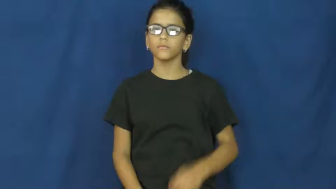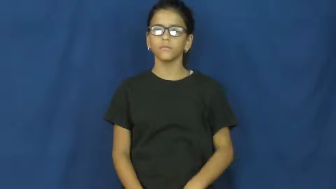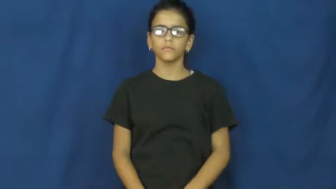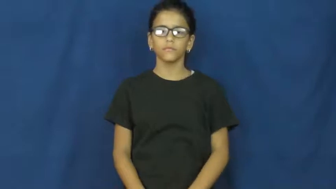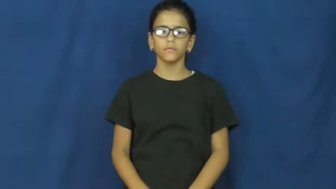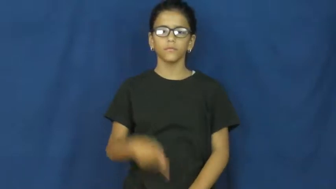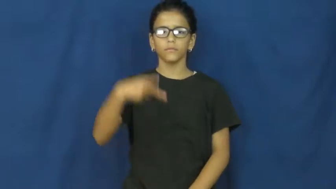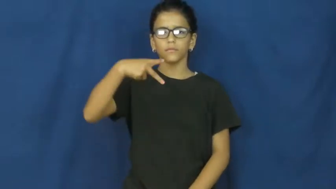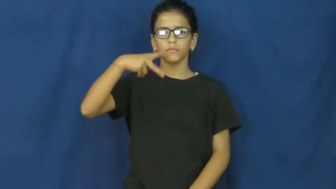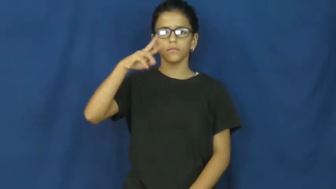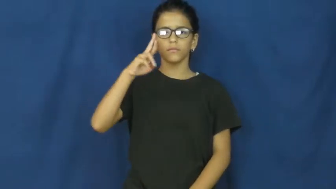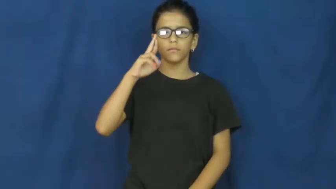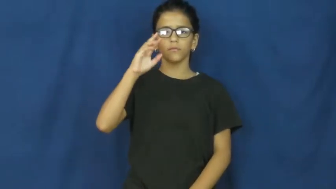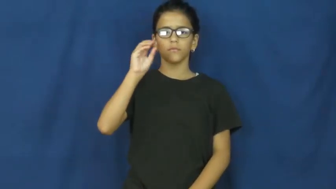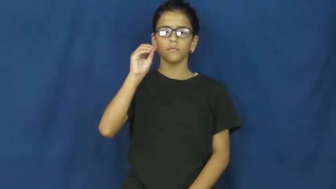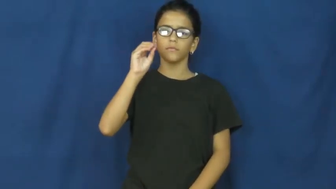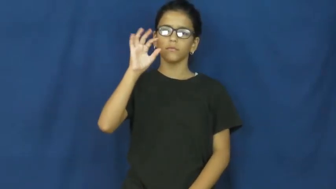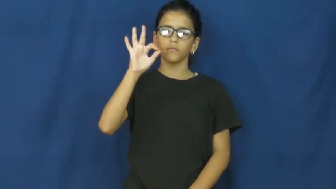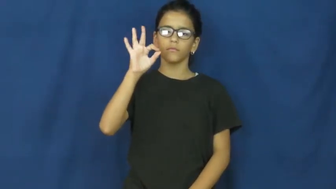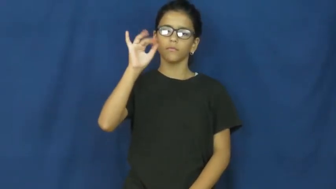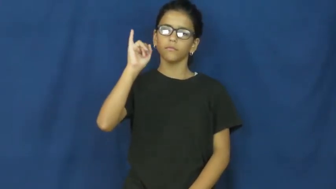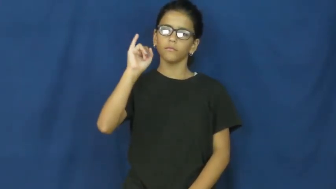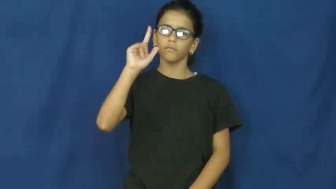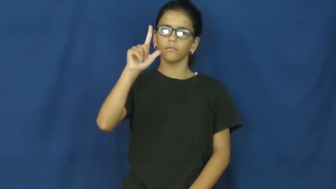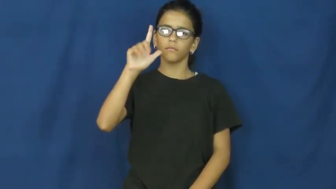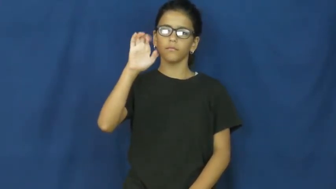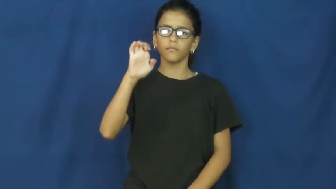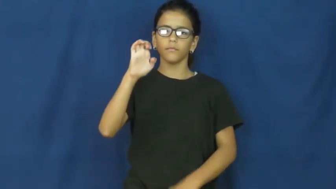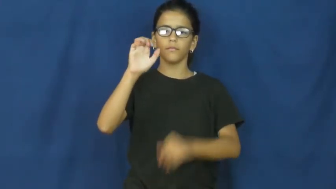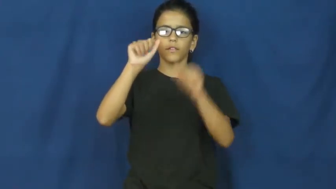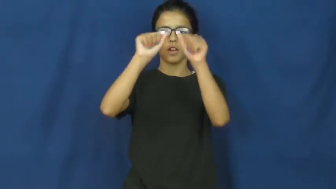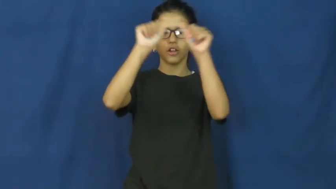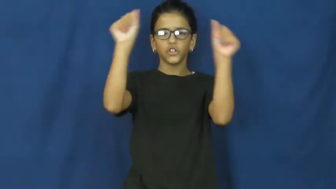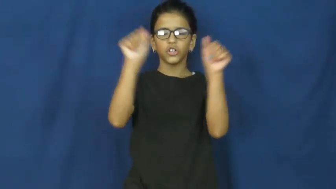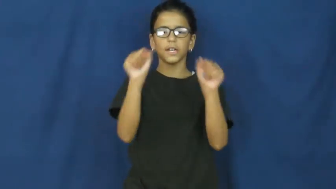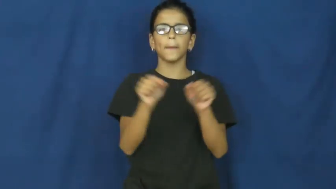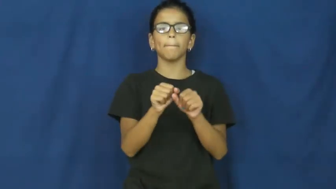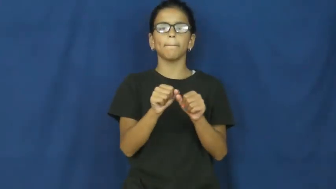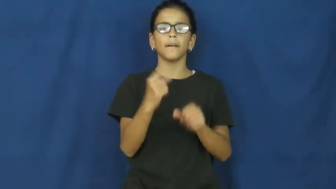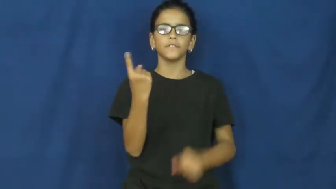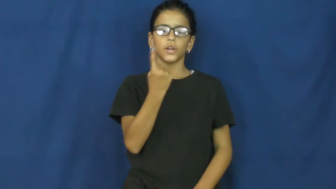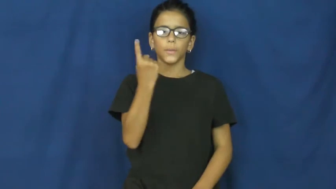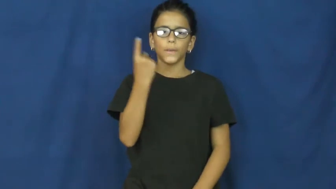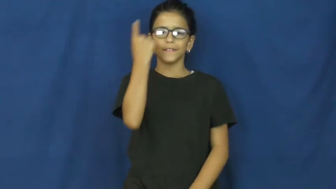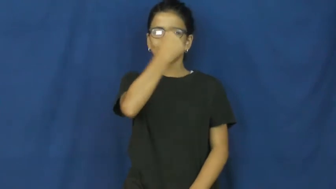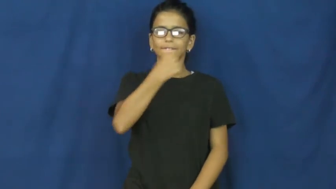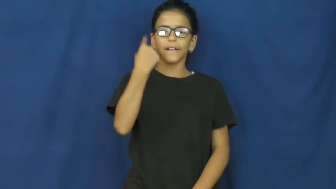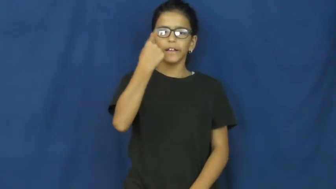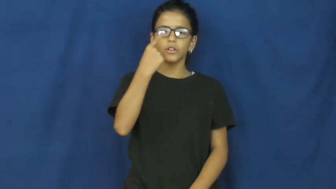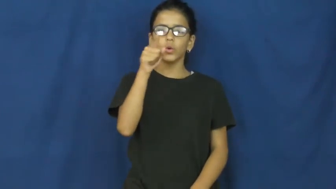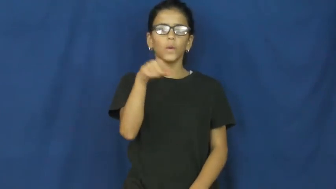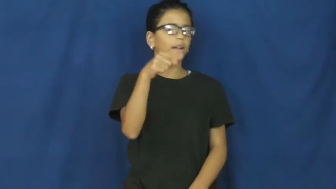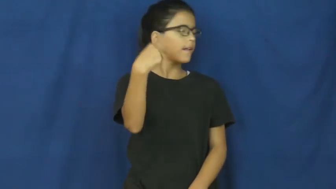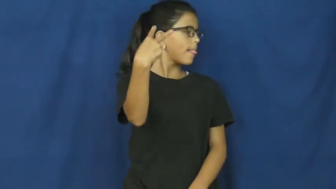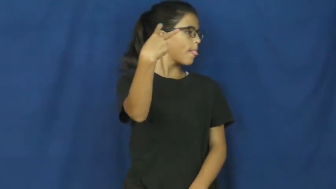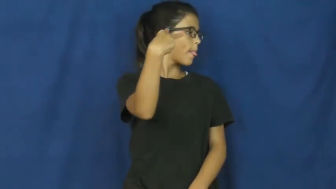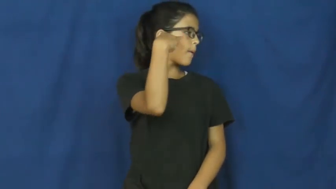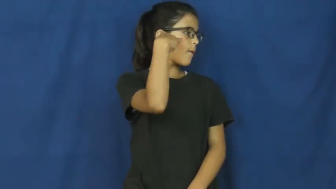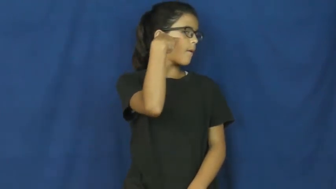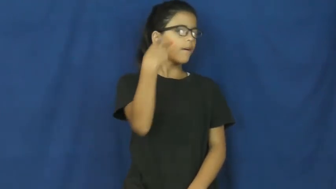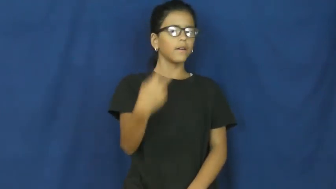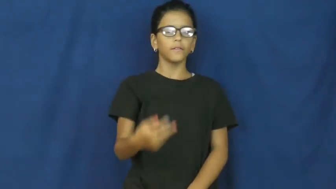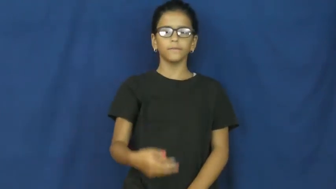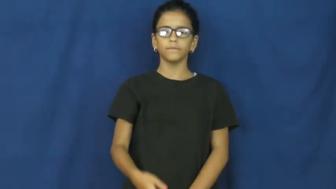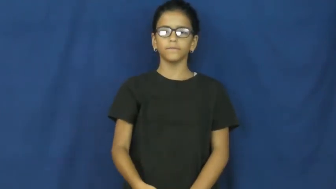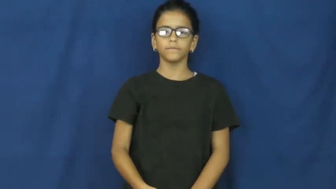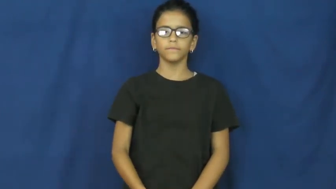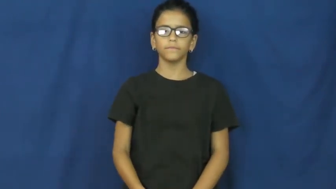profile-face